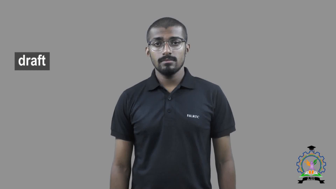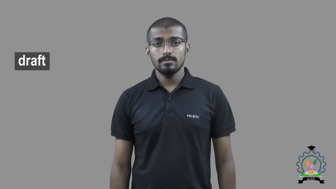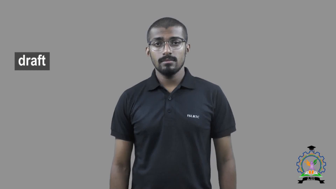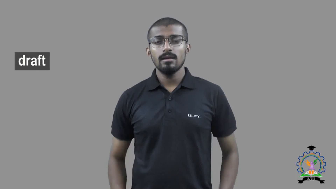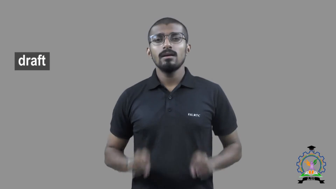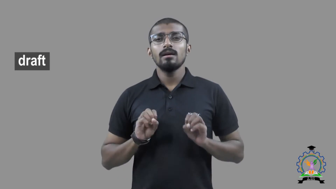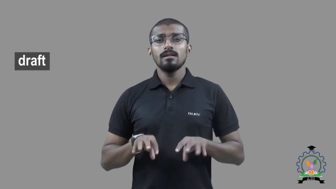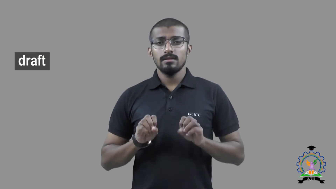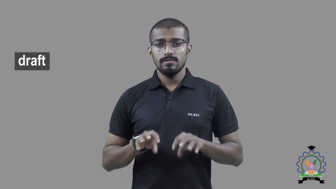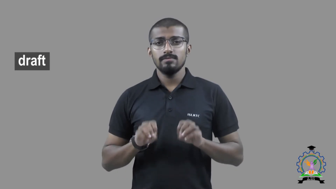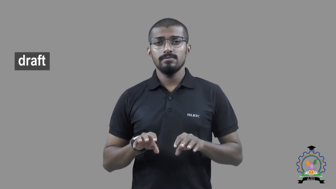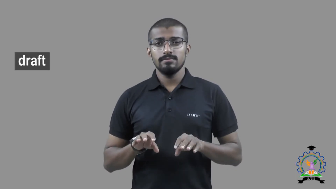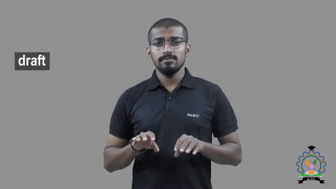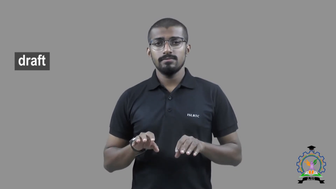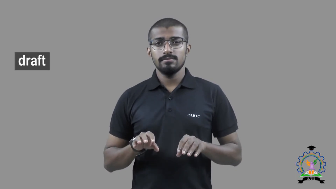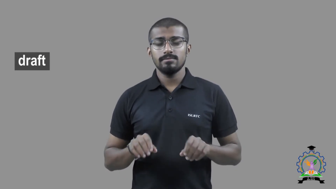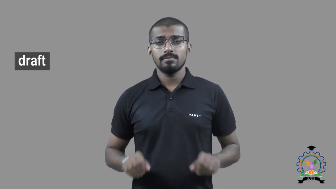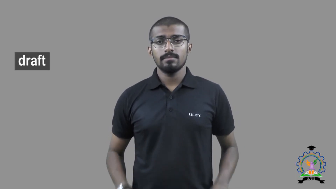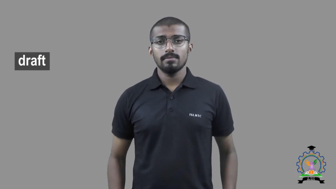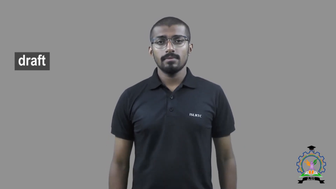Draft